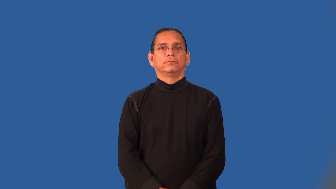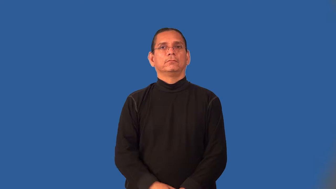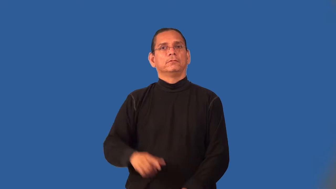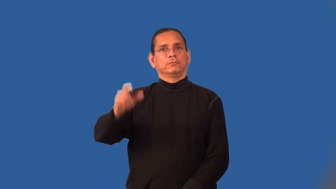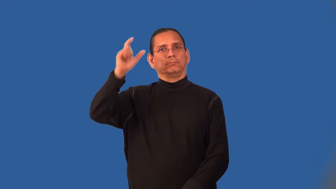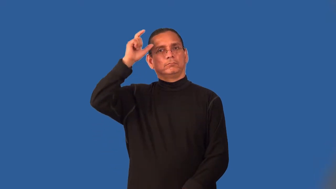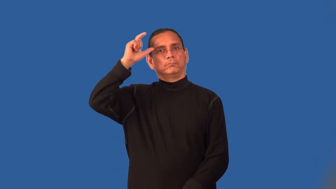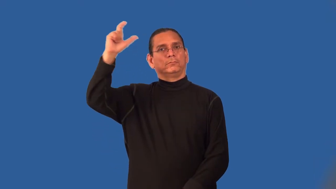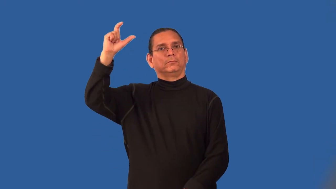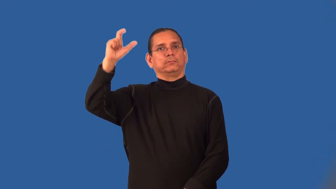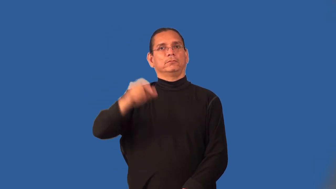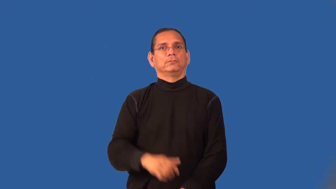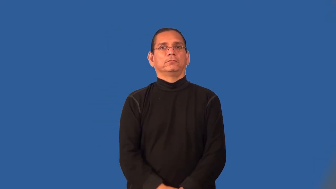lunar